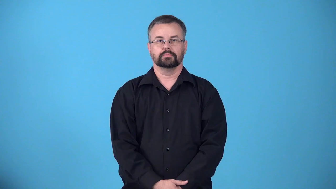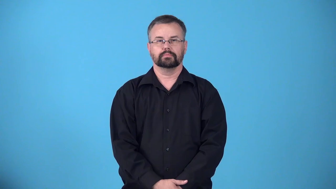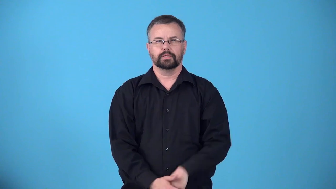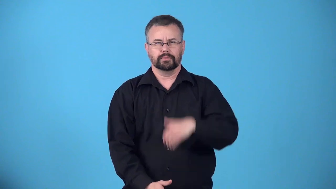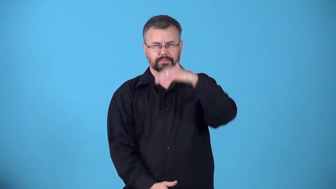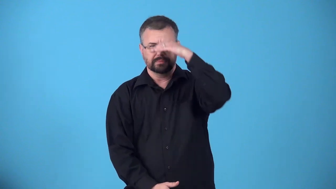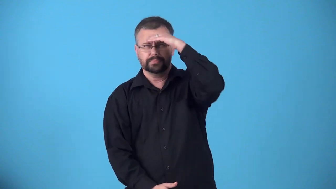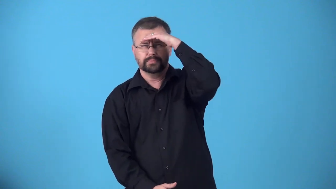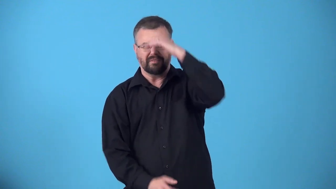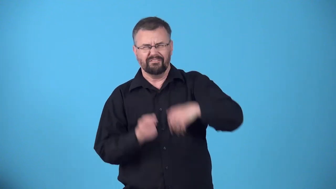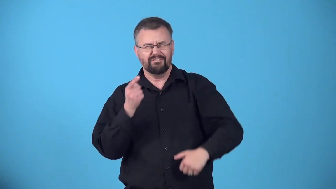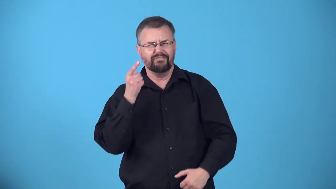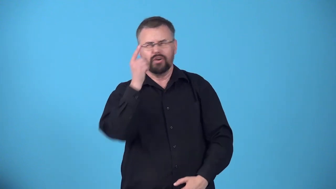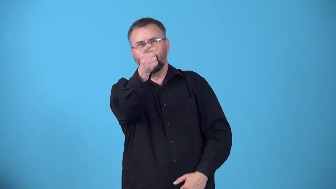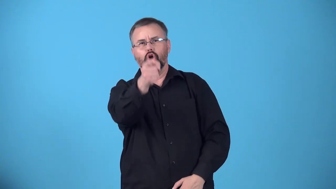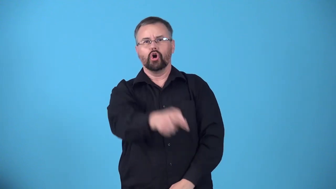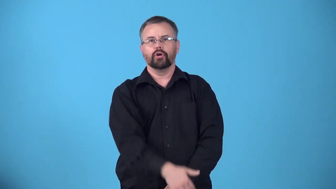as far as the eye can see